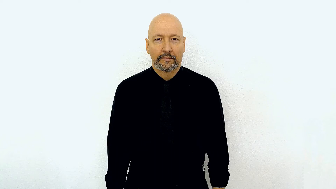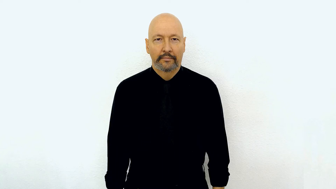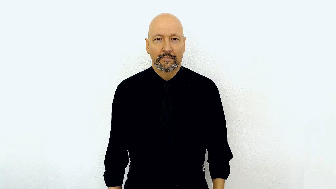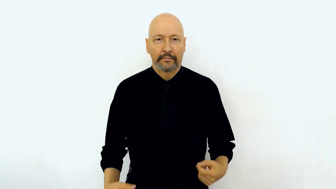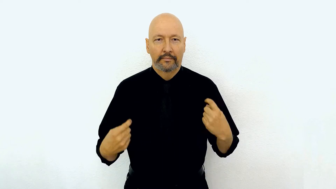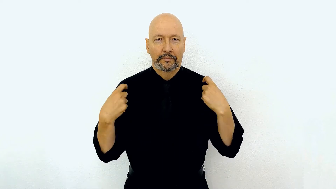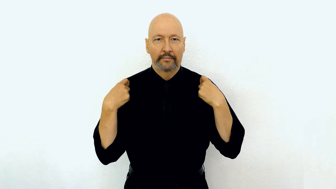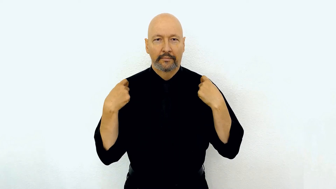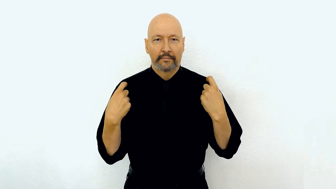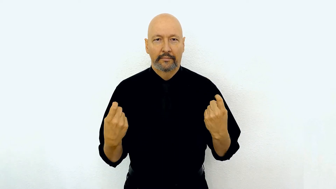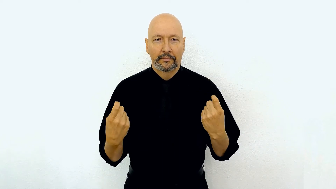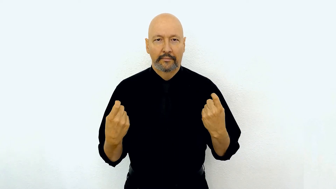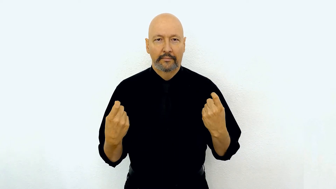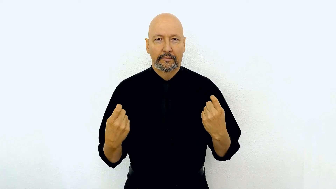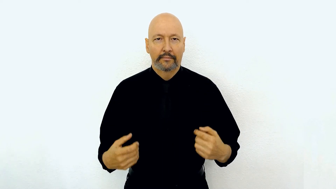SPAIN / Spanish [version / also see: https://youtu.be/Cph1Vk3lFXk ]